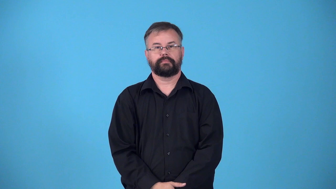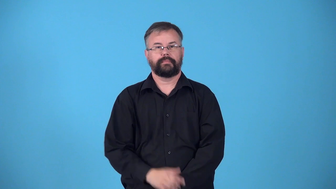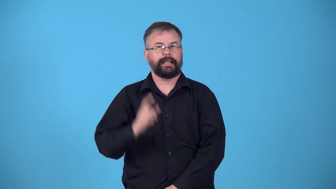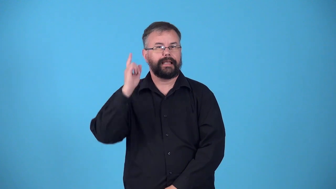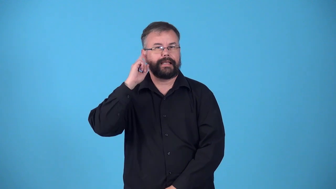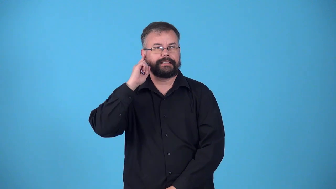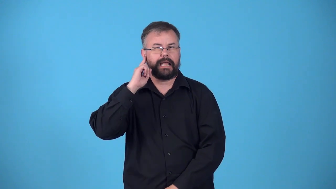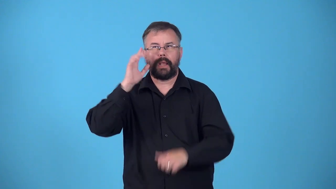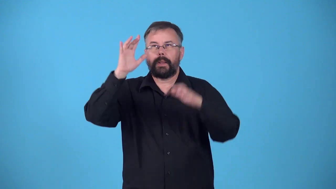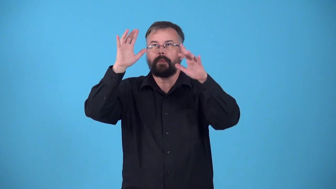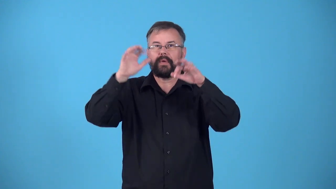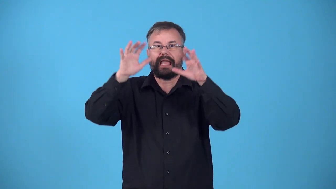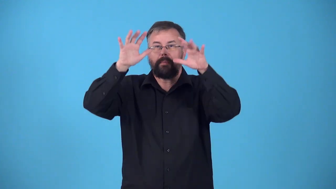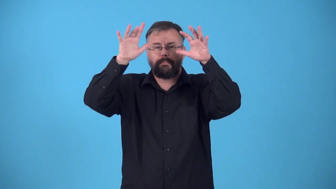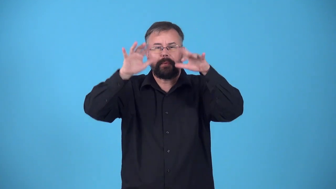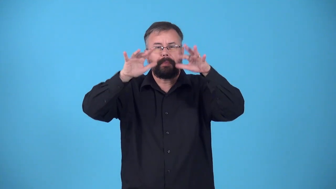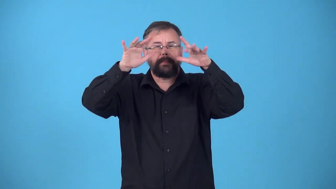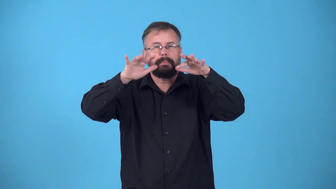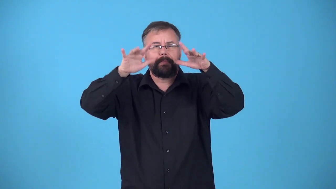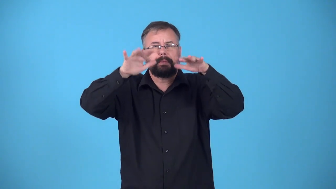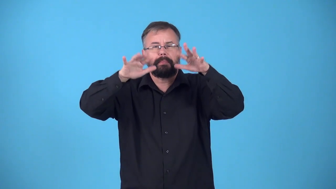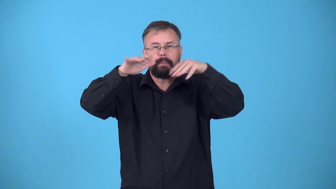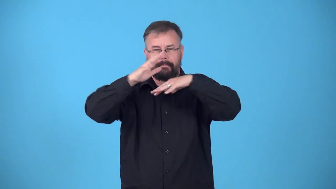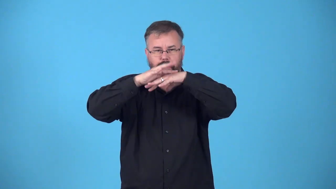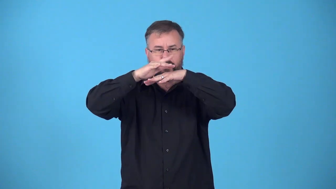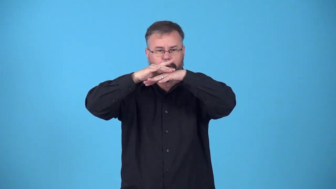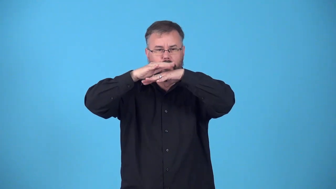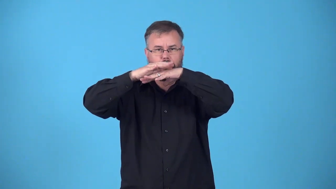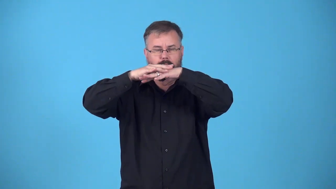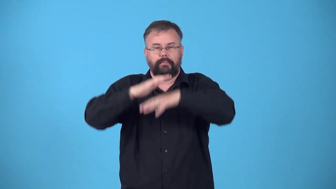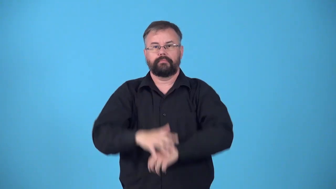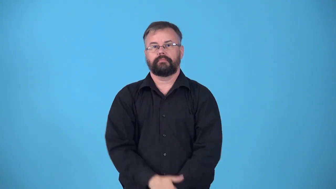pit a pat, pitter patter